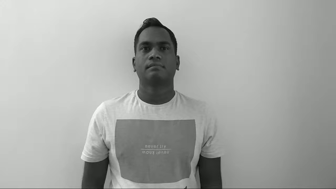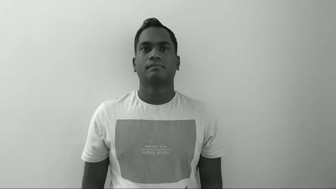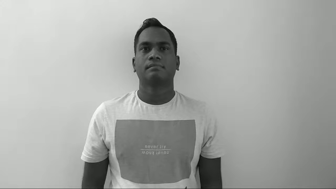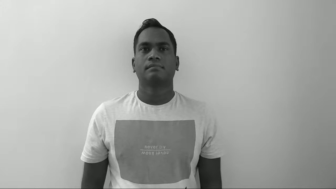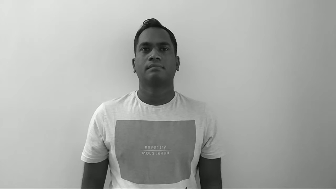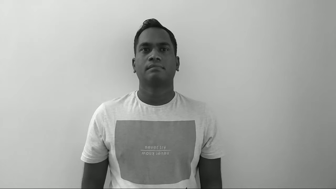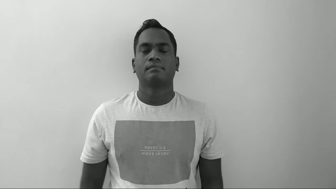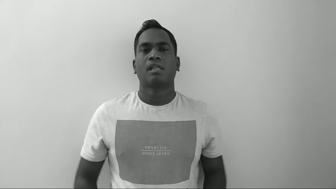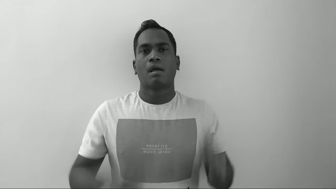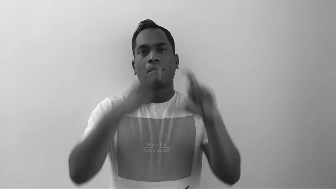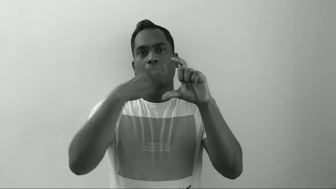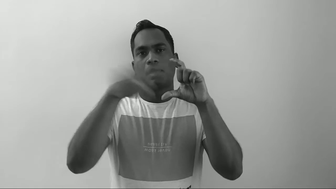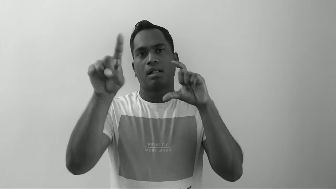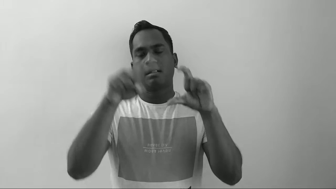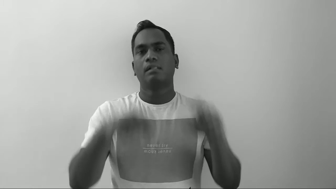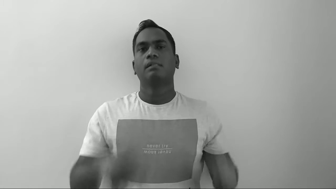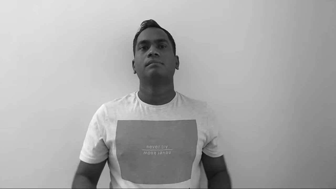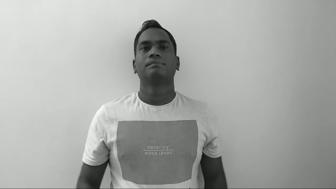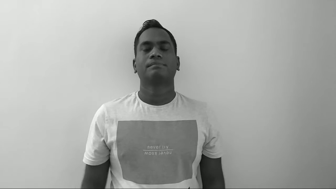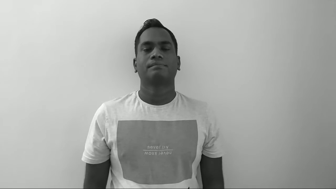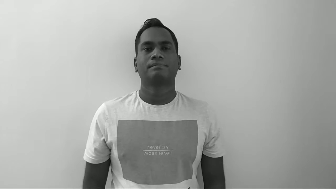Email